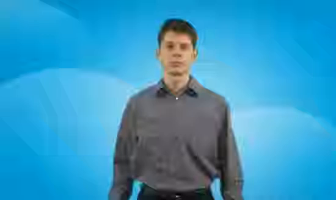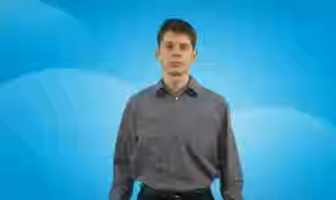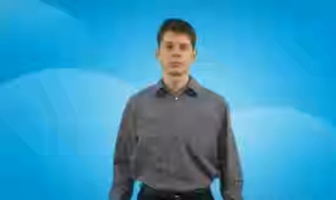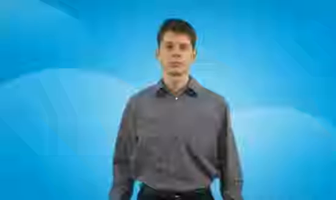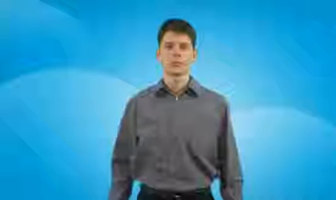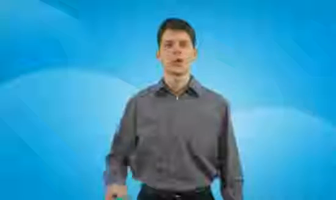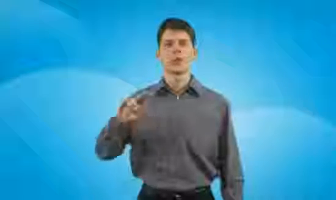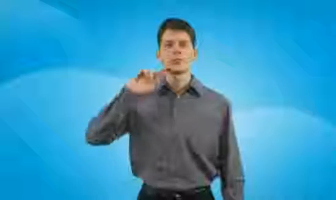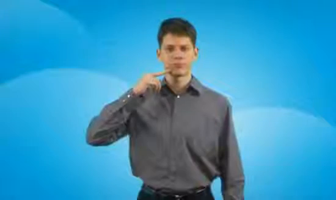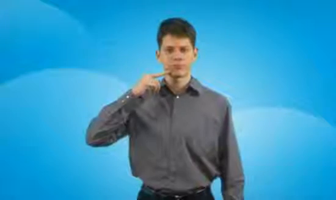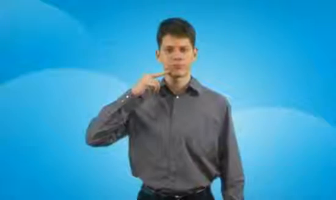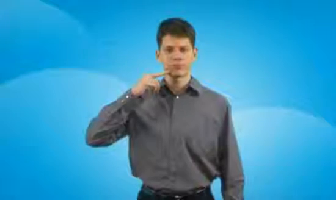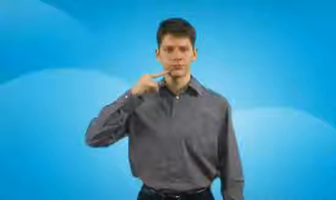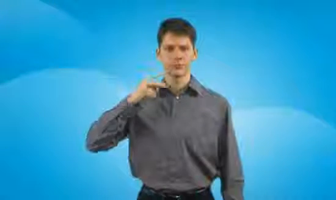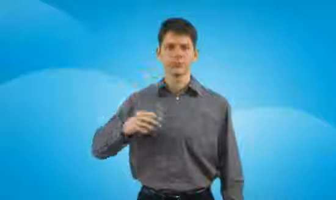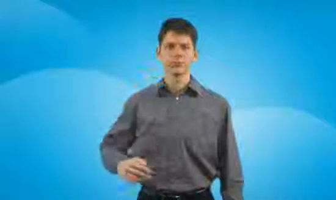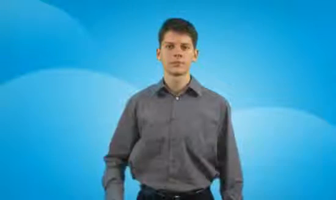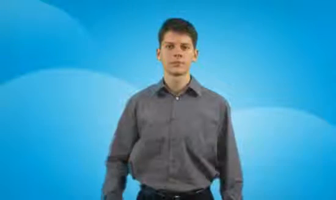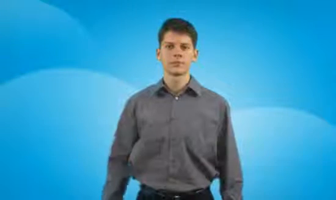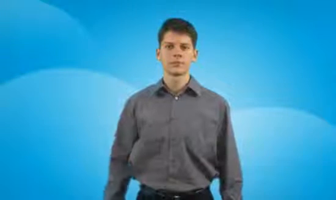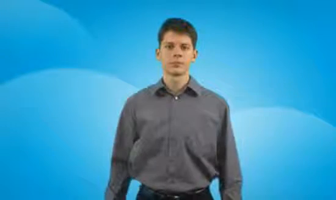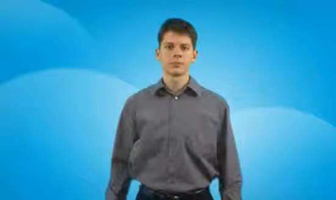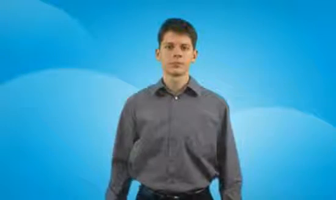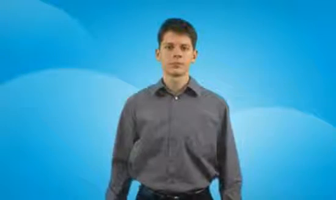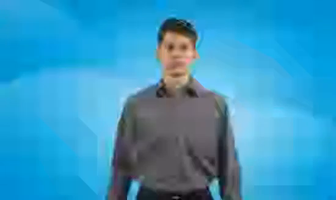Irreproachable